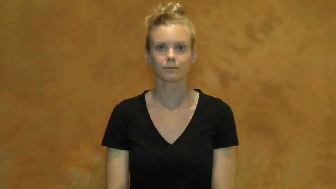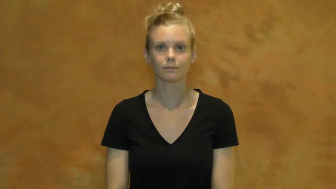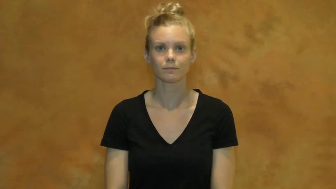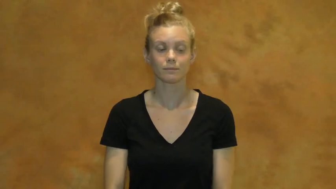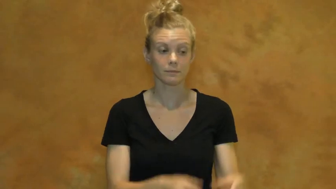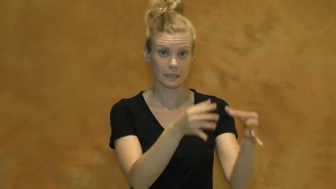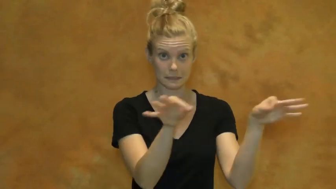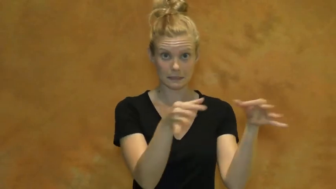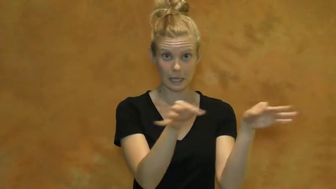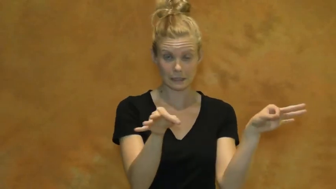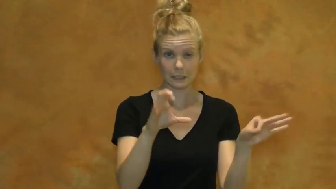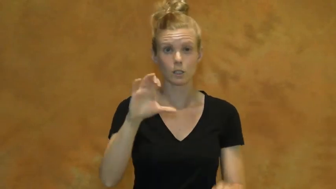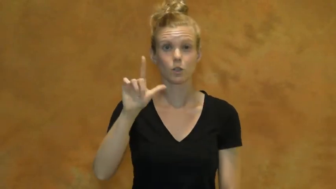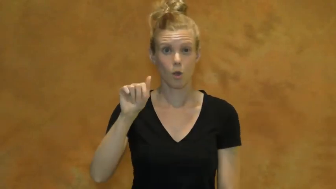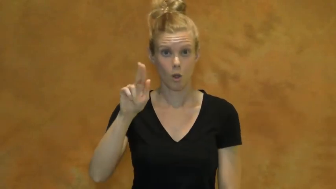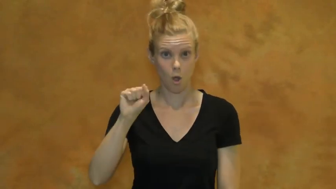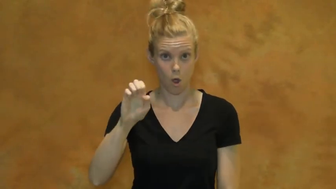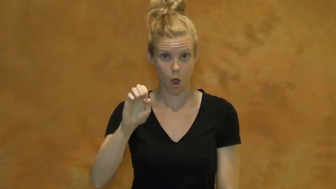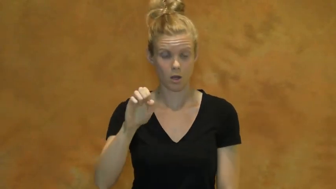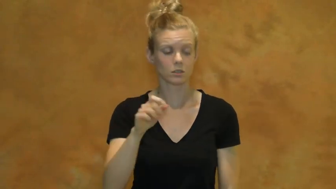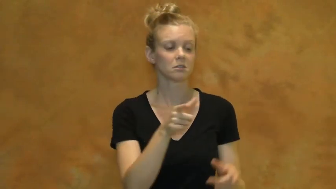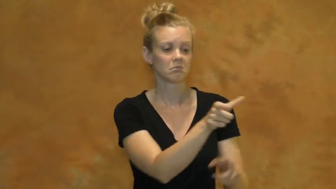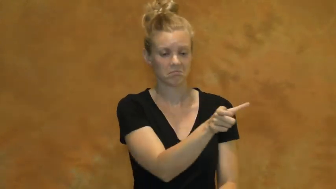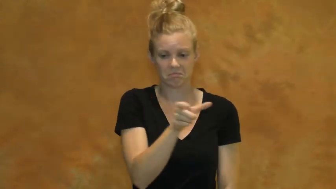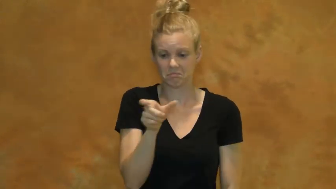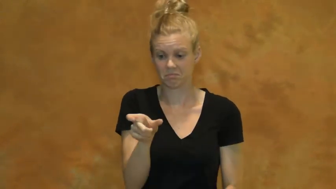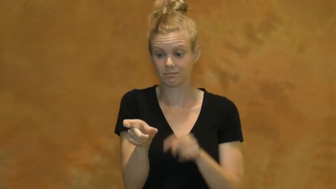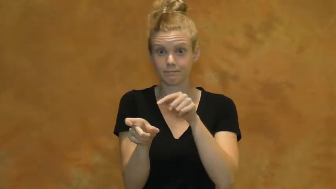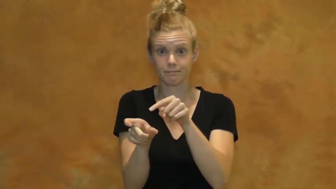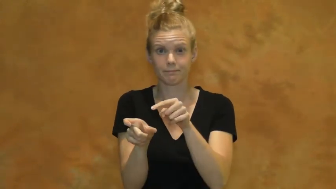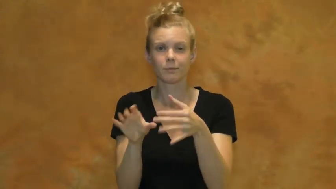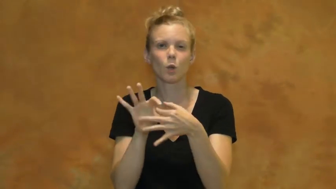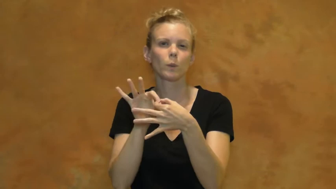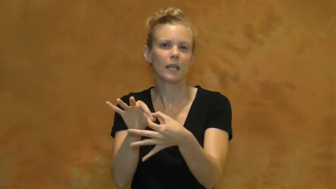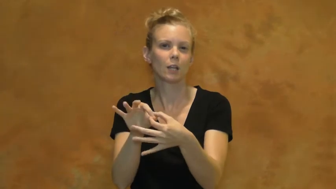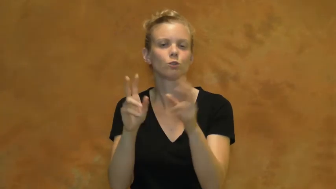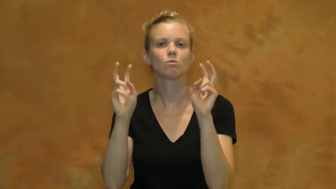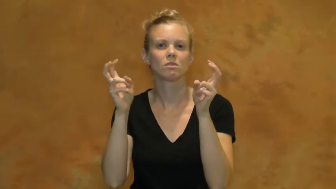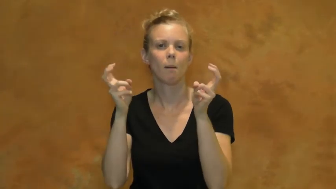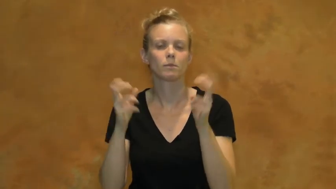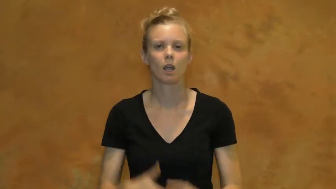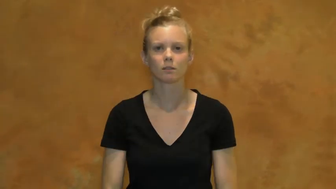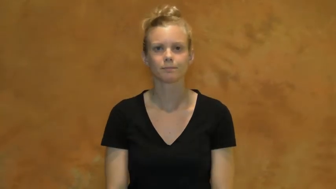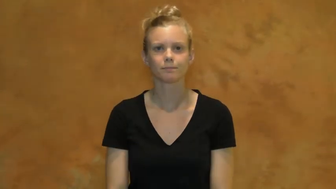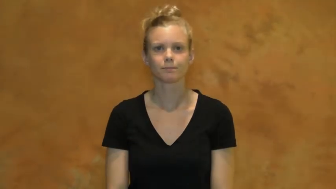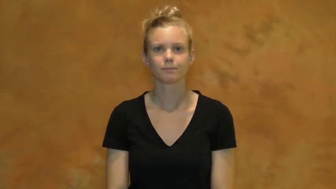predicate